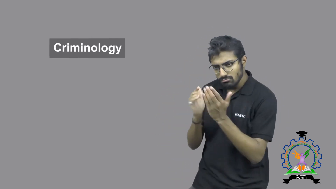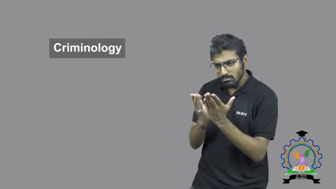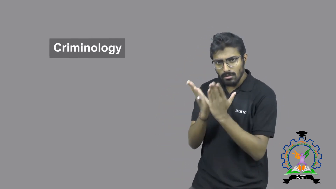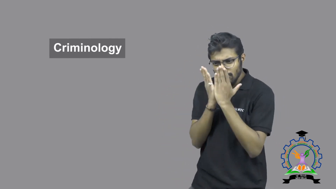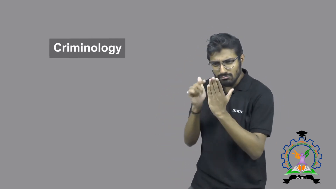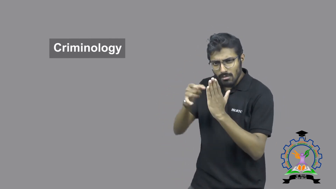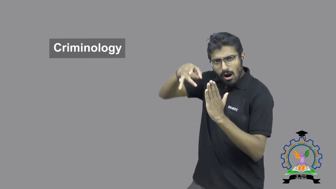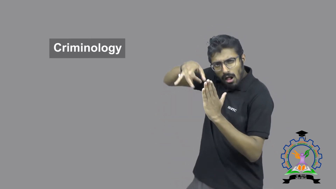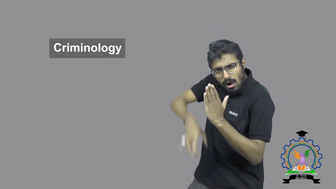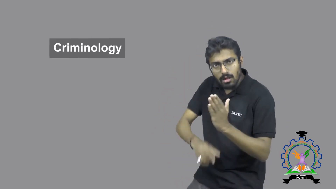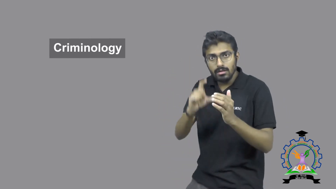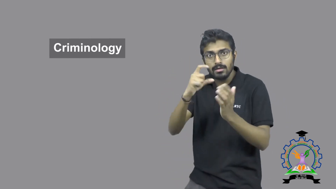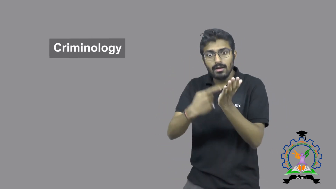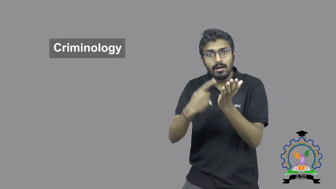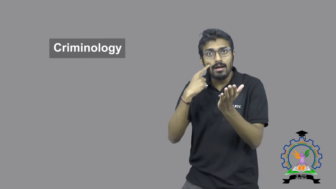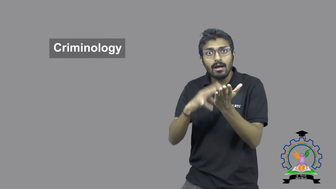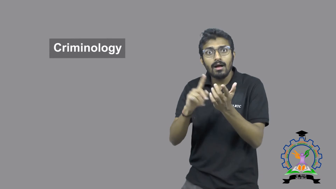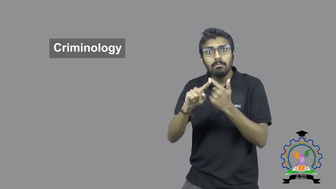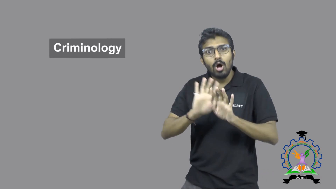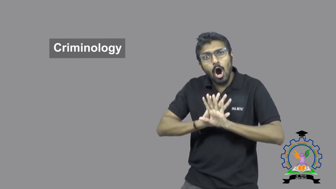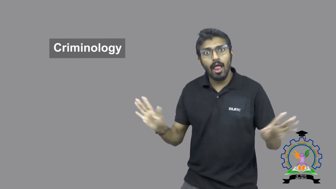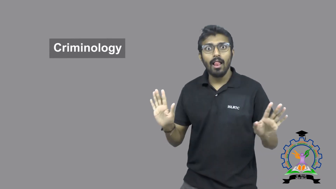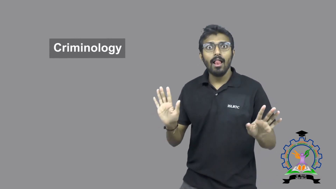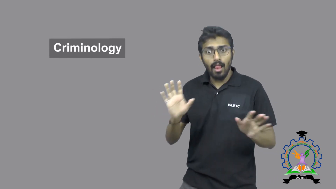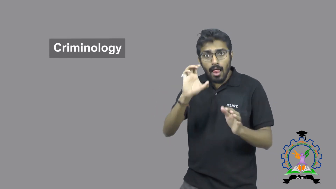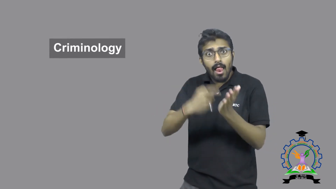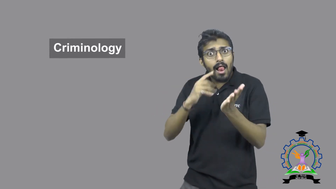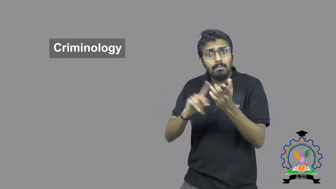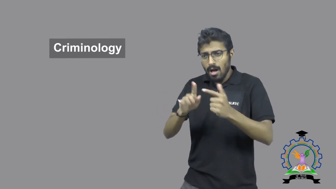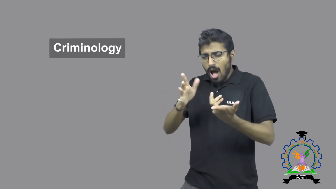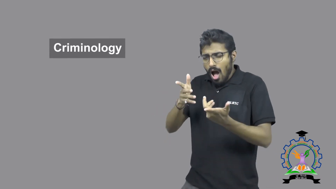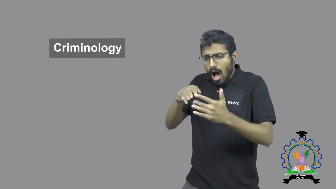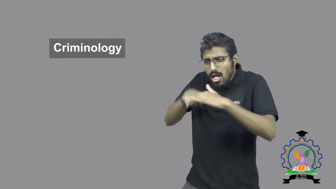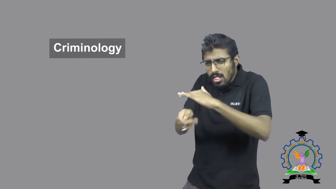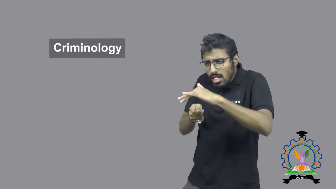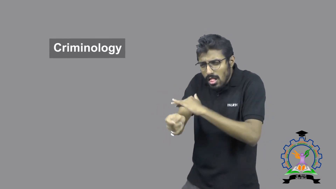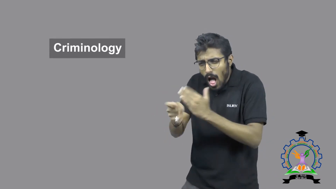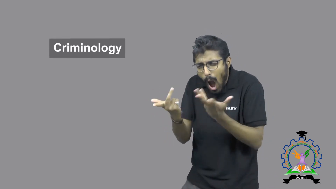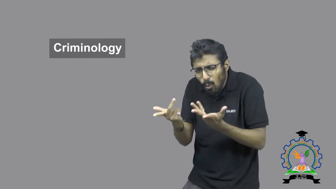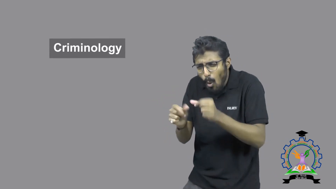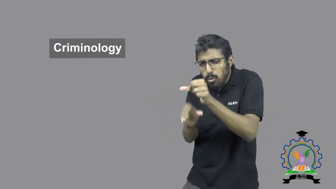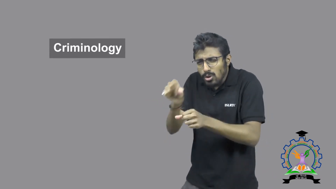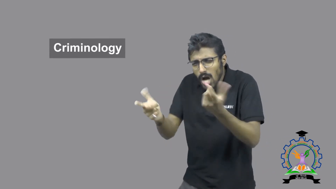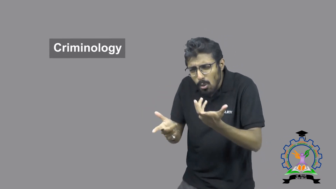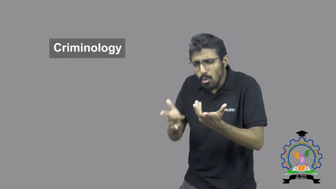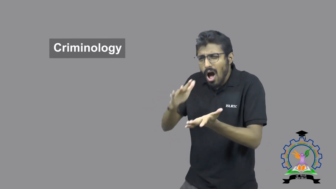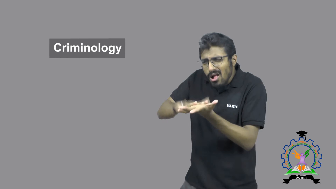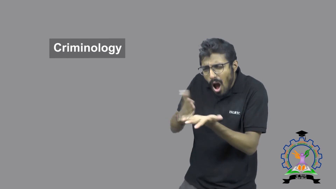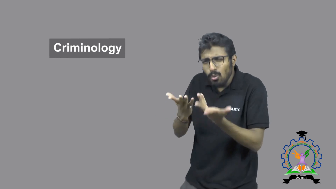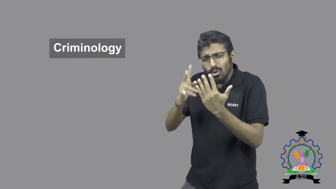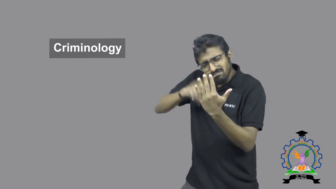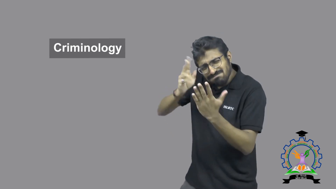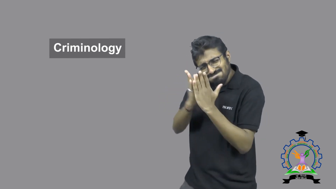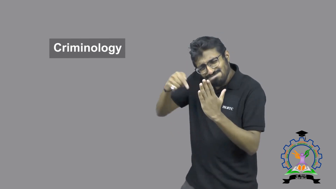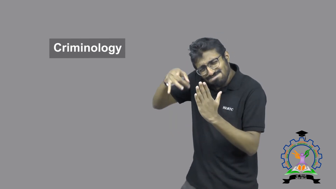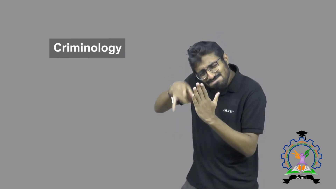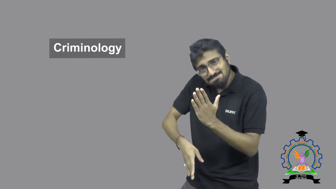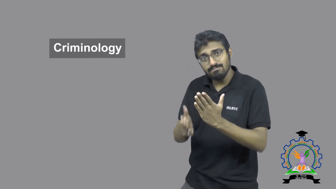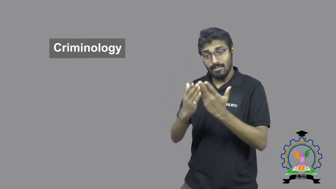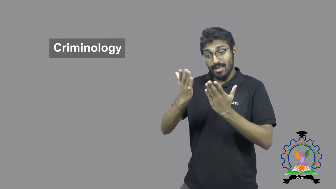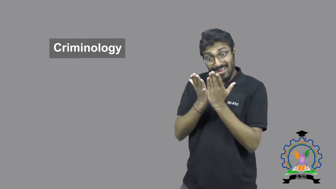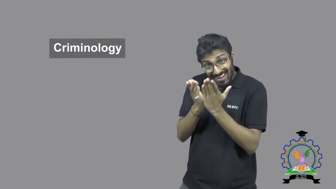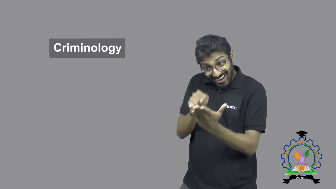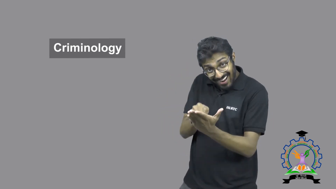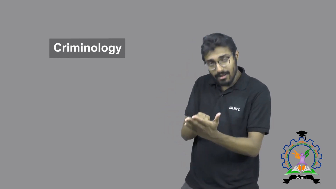Criminology